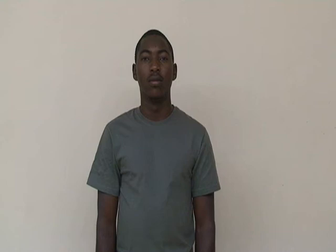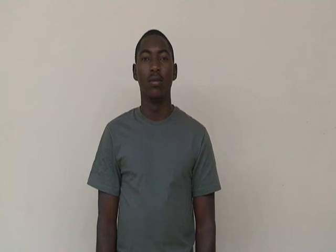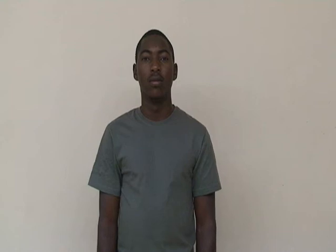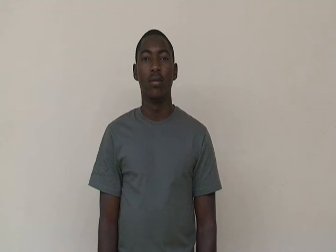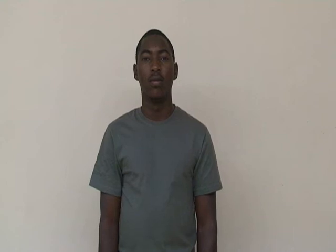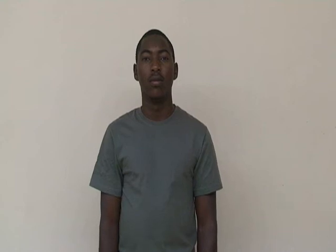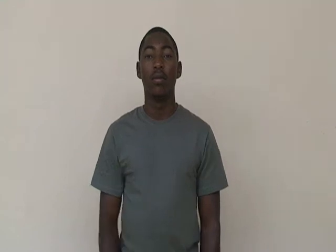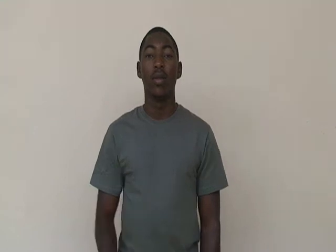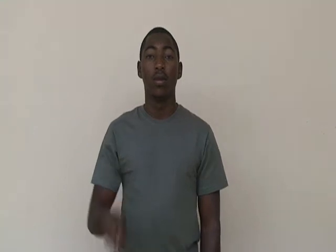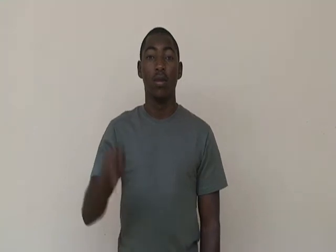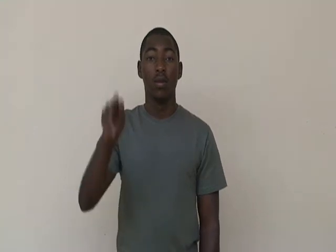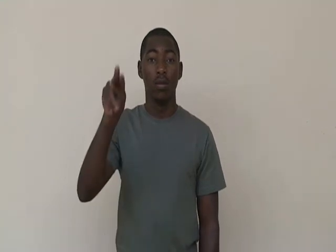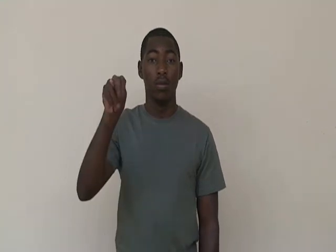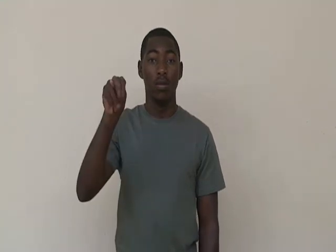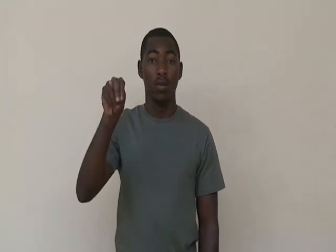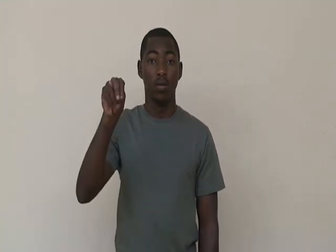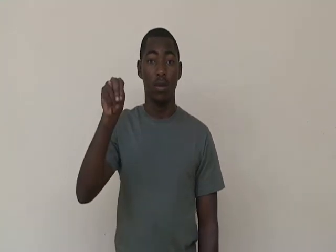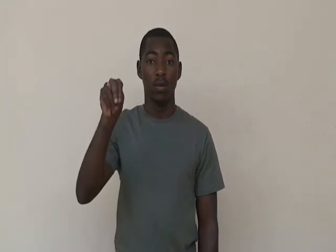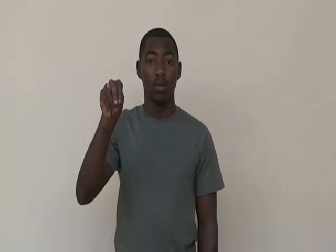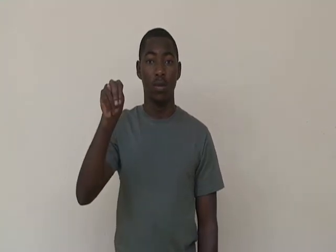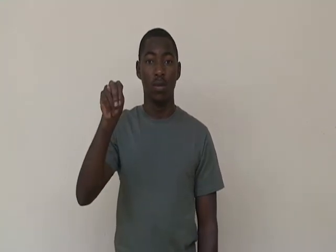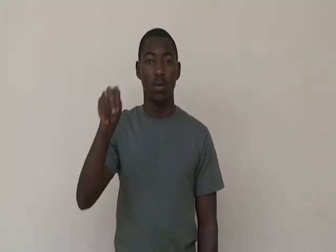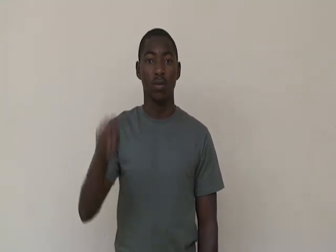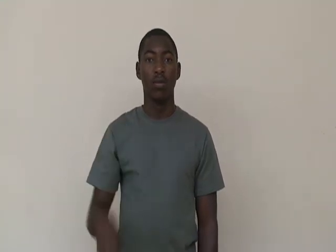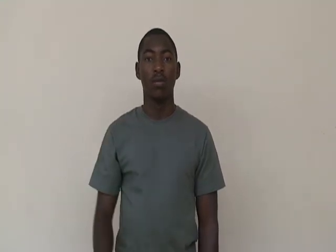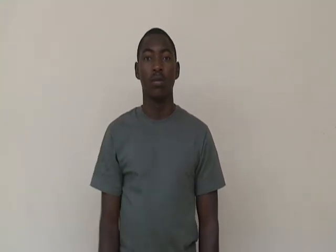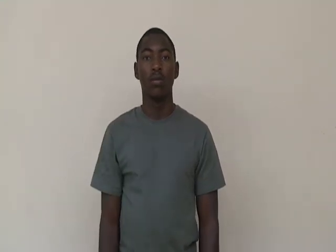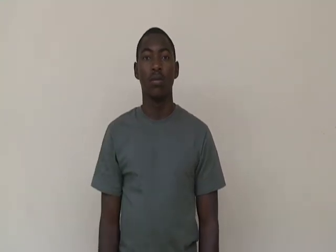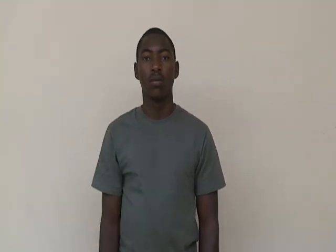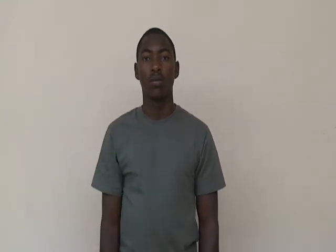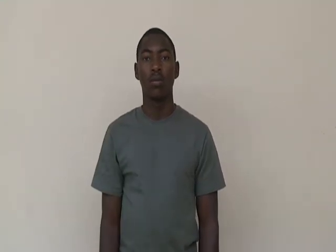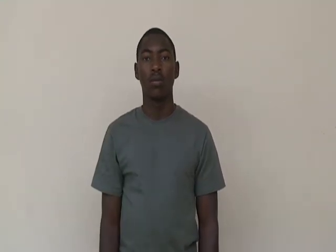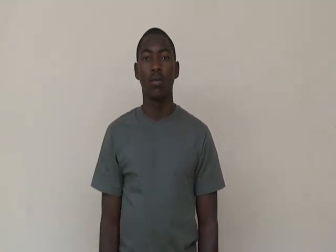november